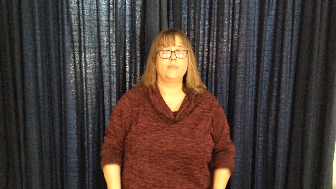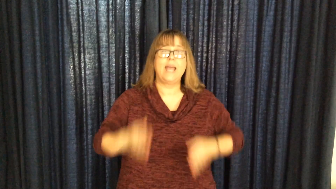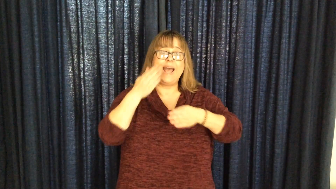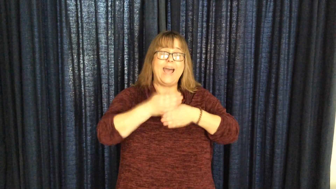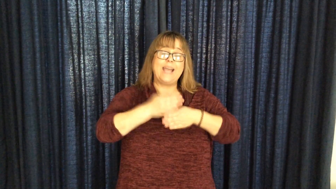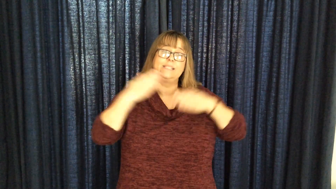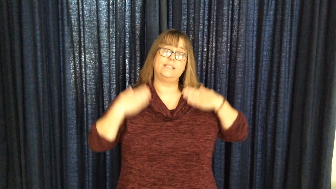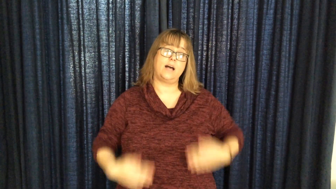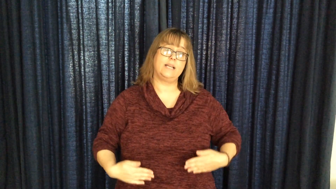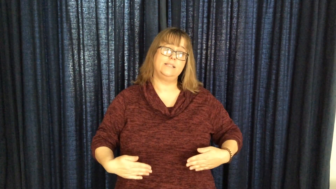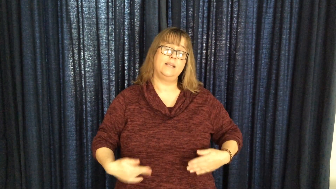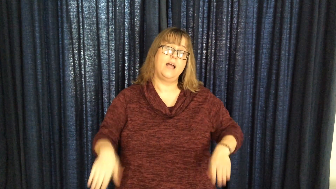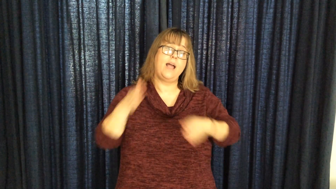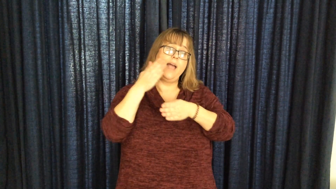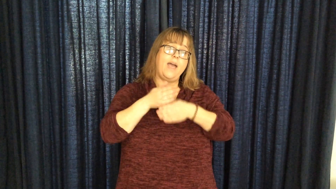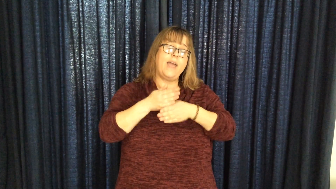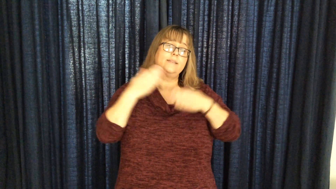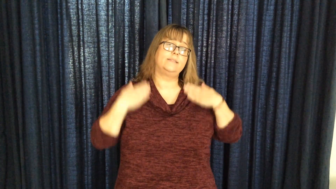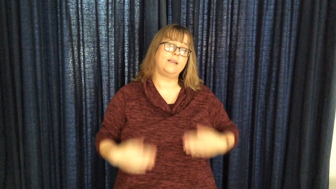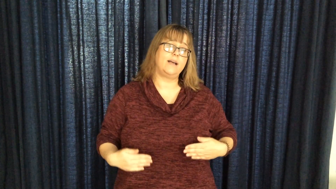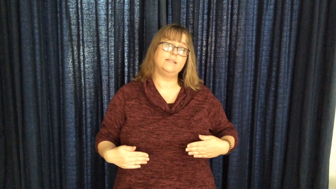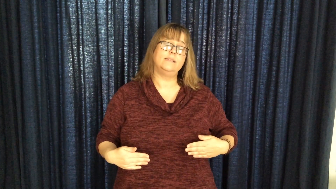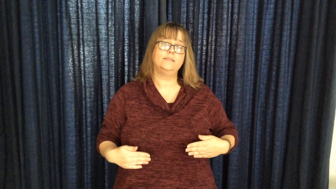Exercise